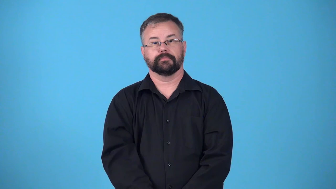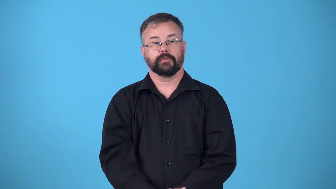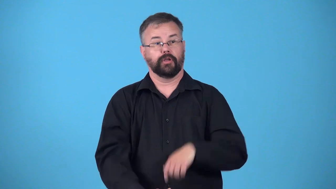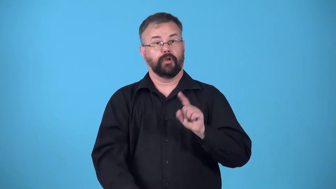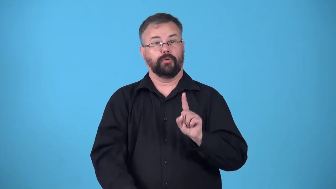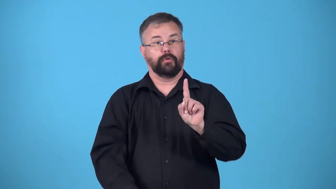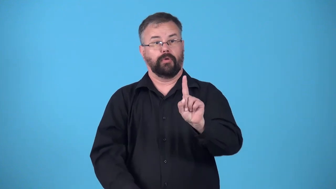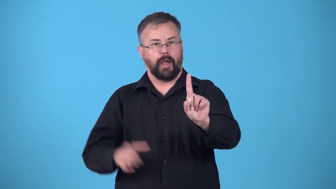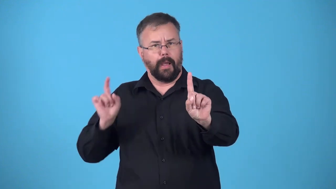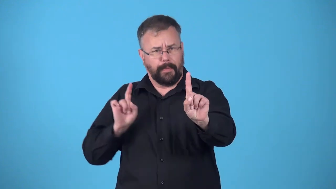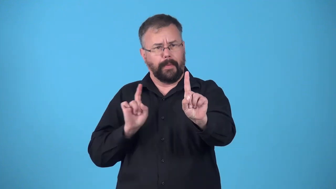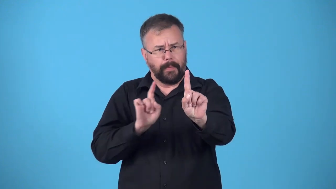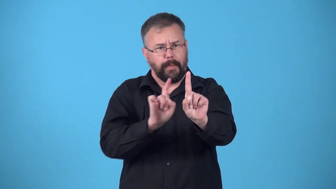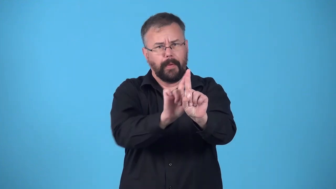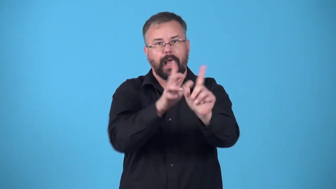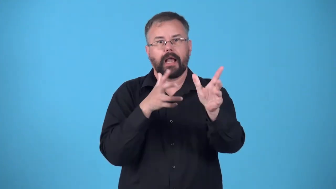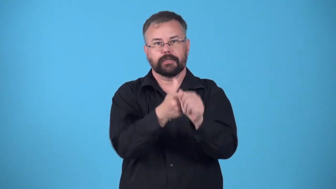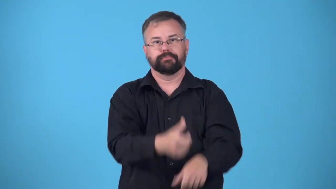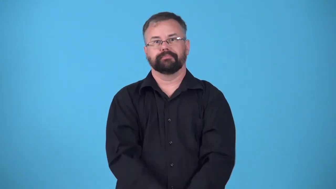catch up,draw even,draw level pull even